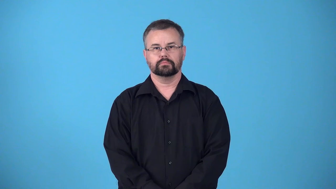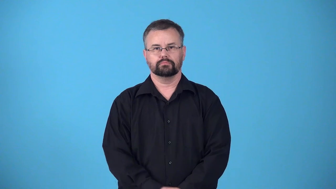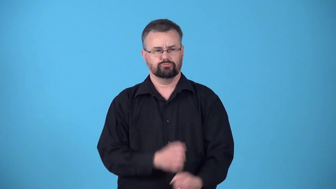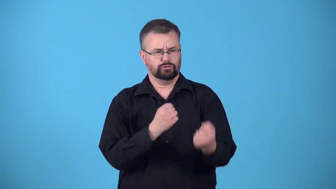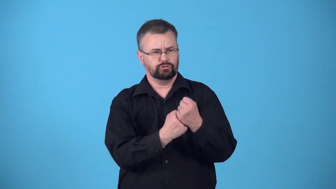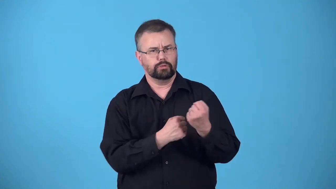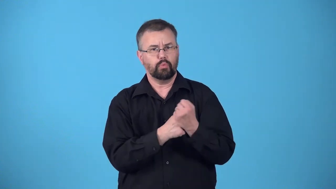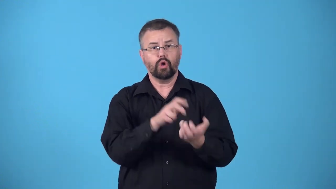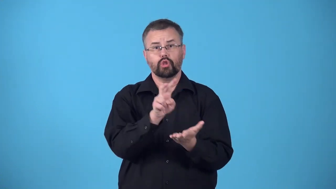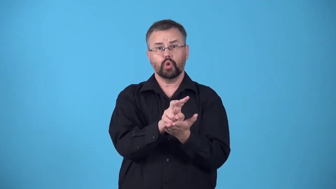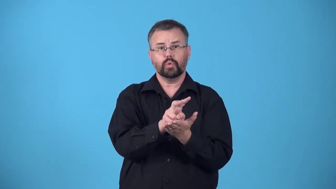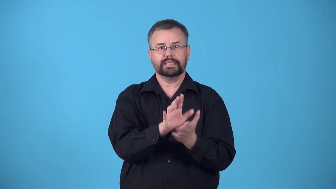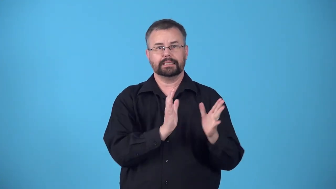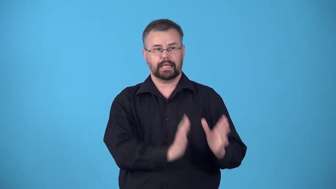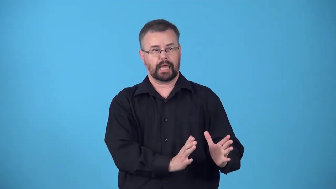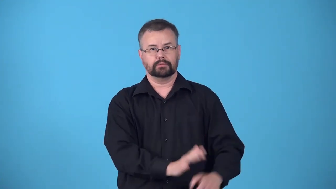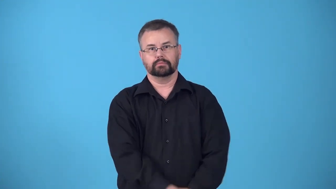back the wrong horse